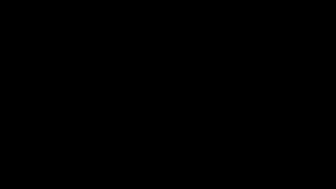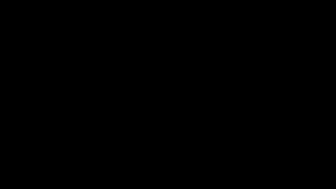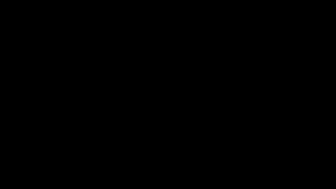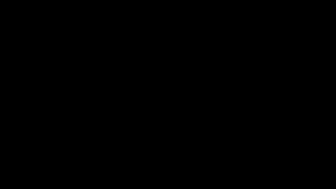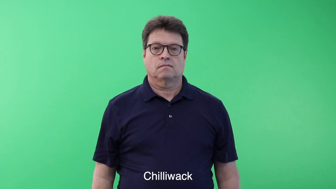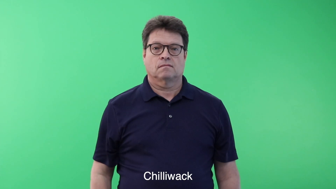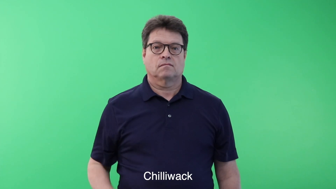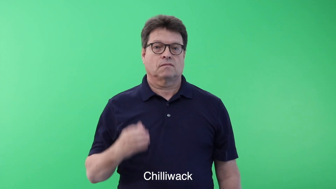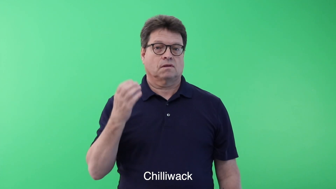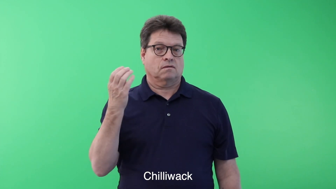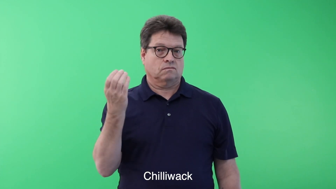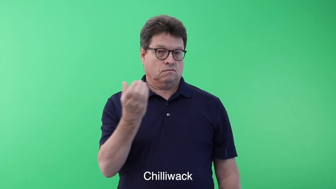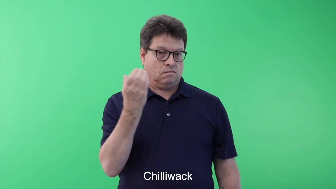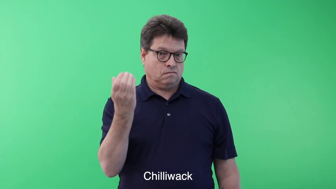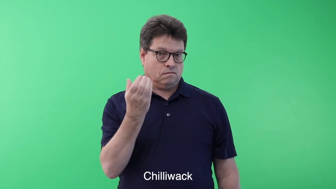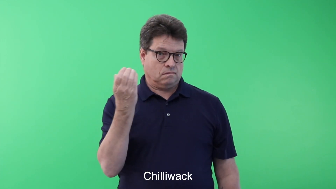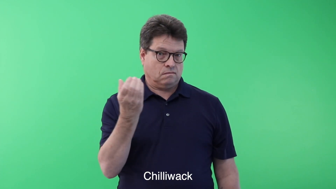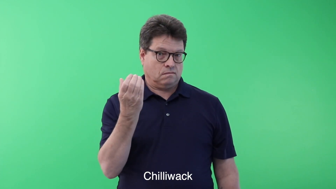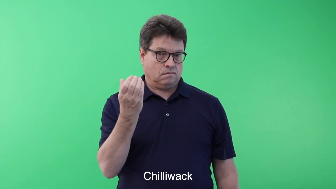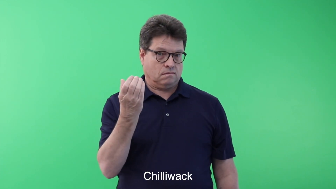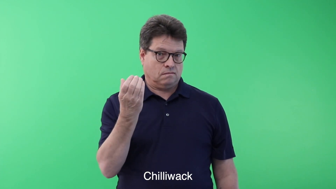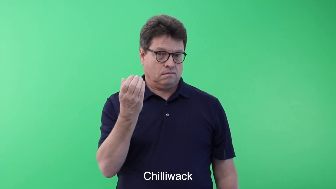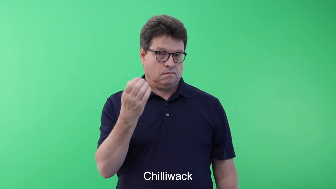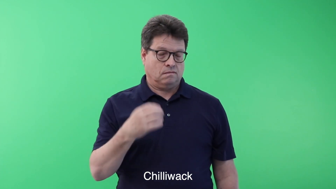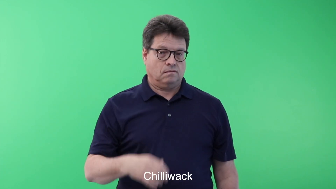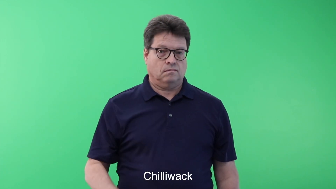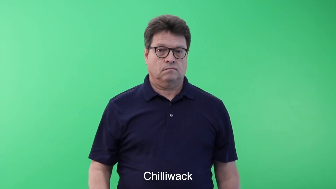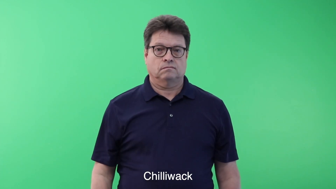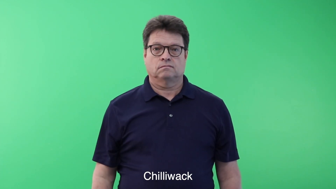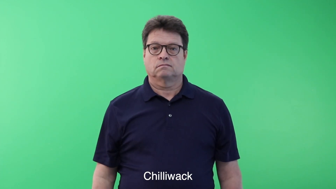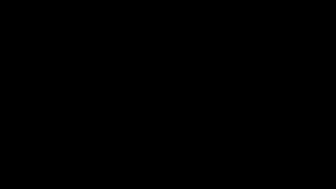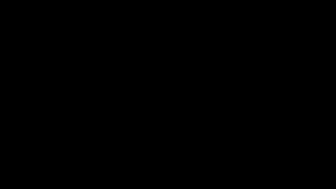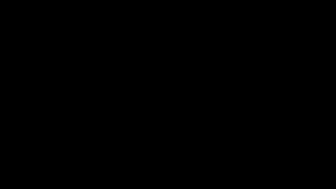Chilliwack